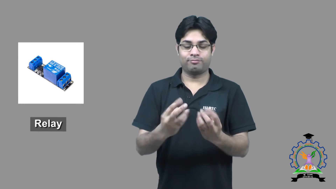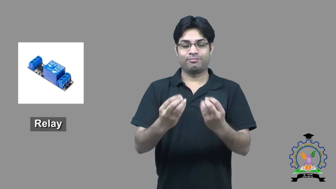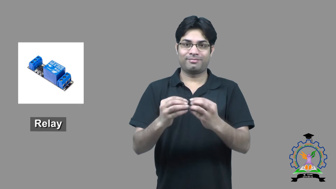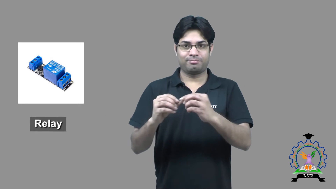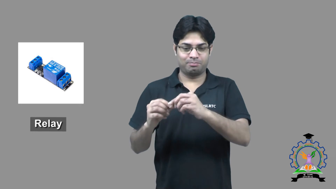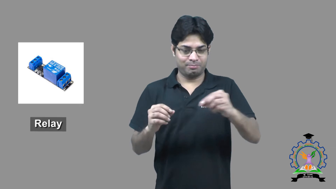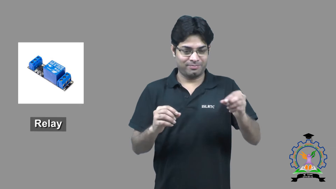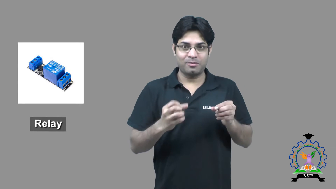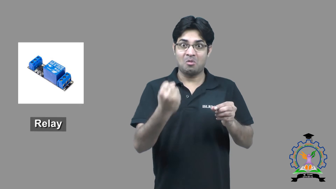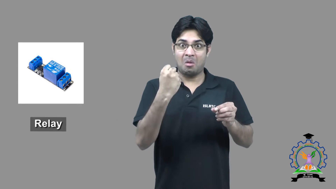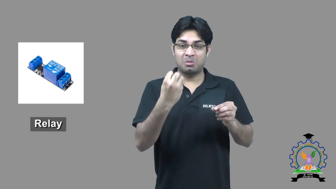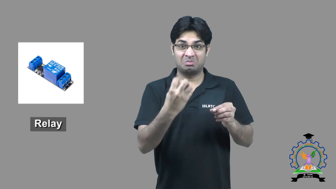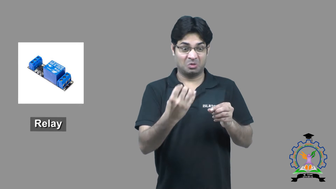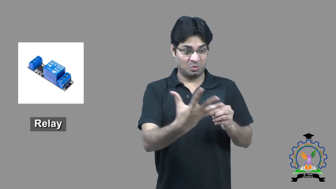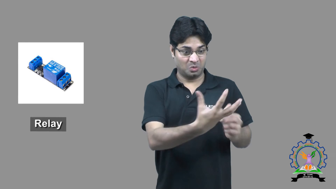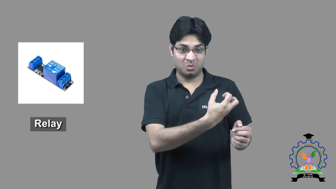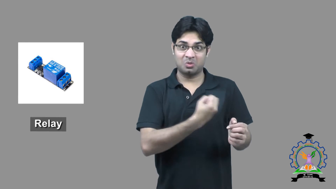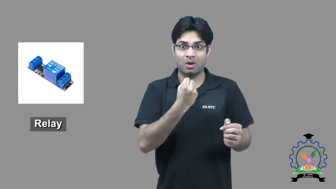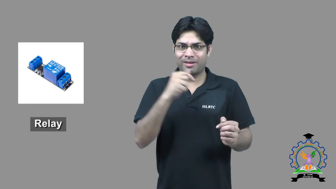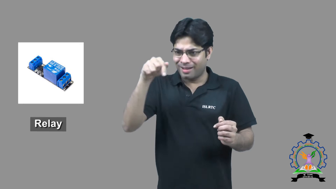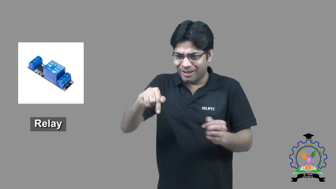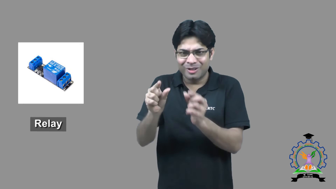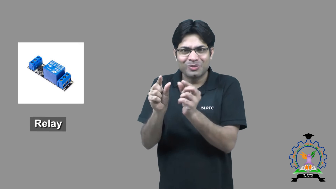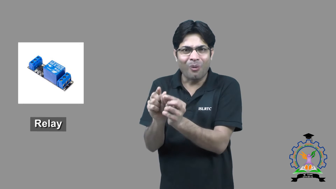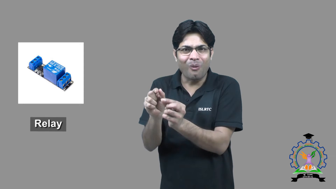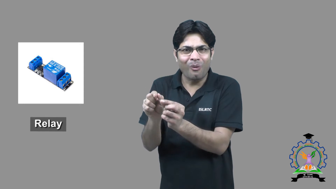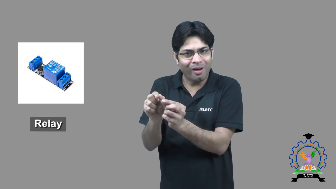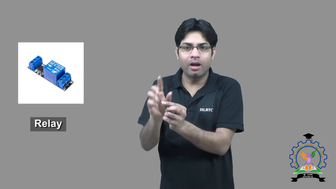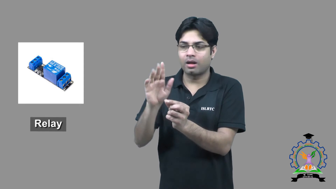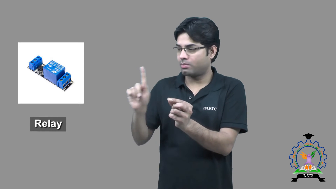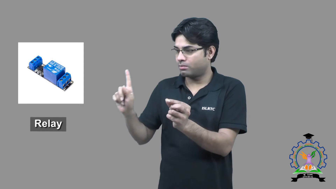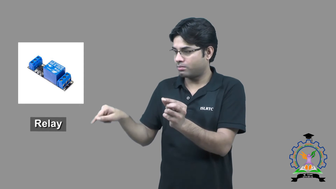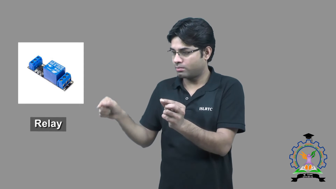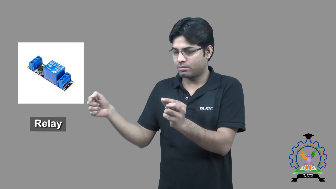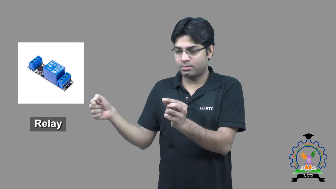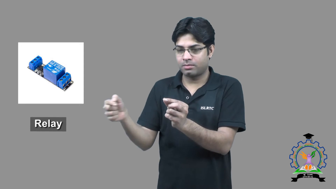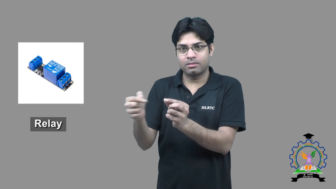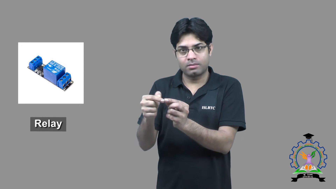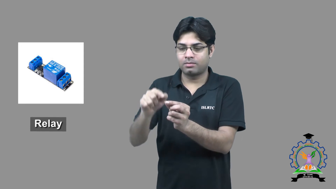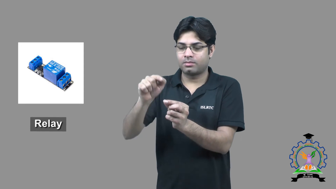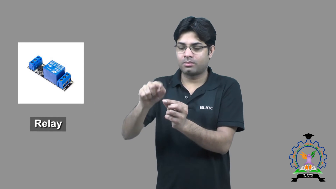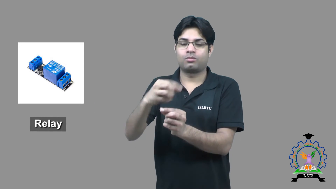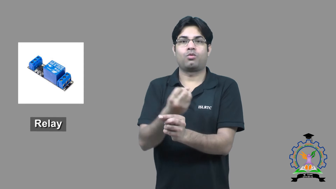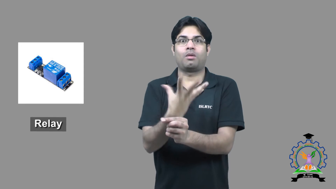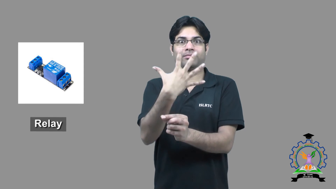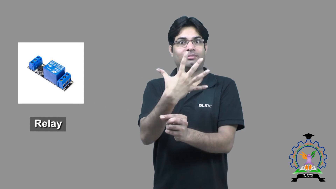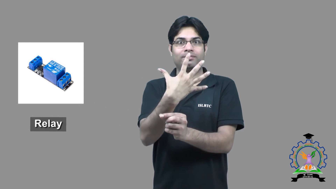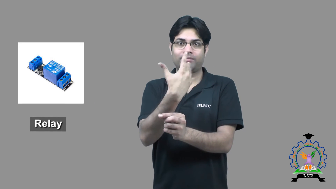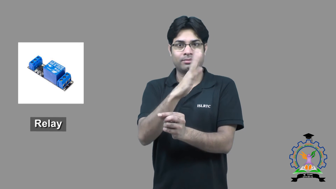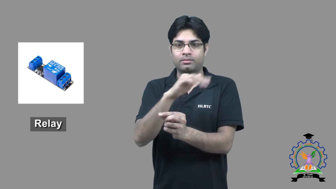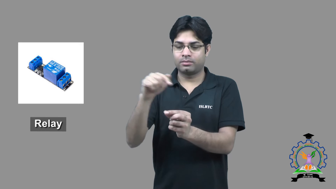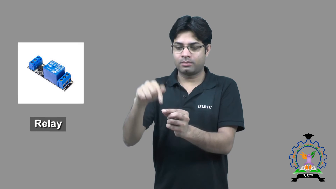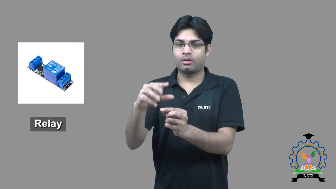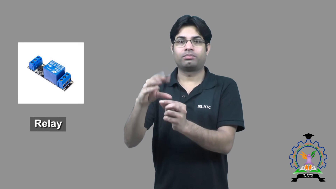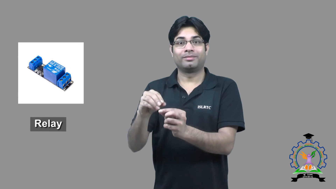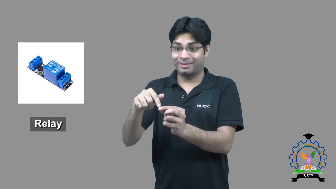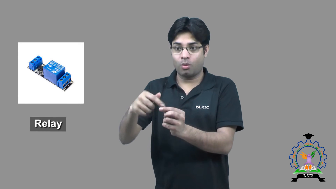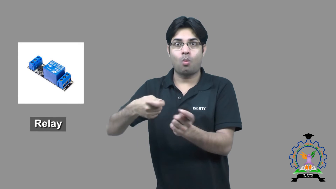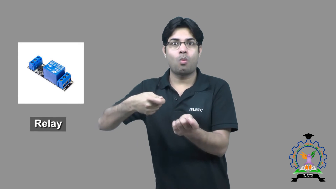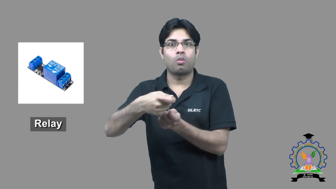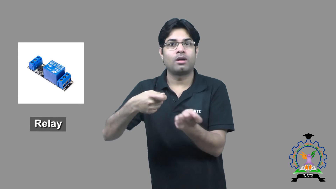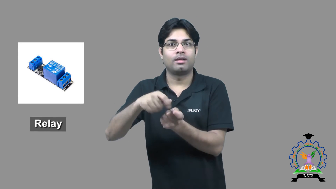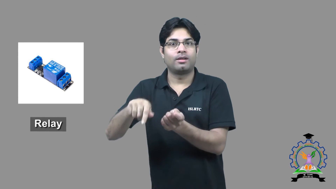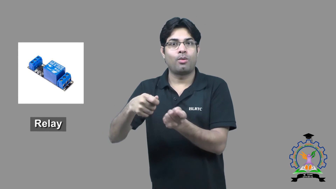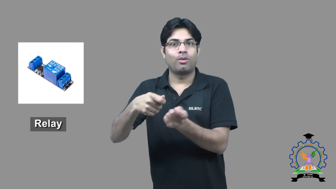Relay